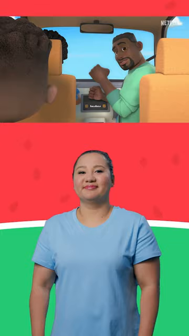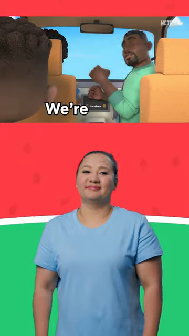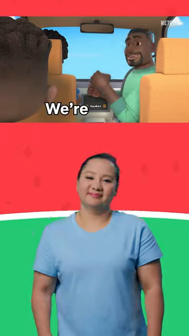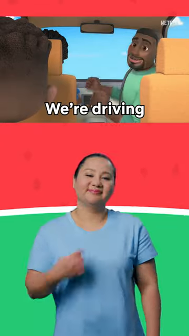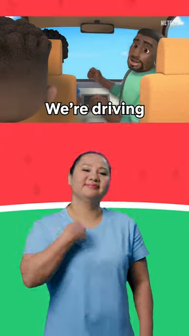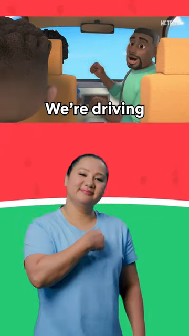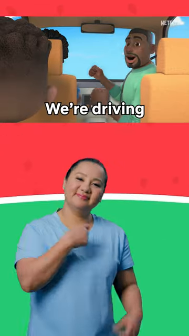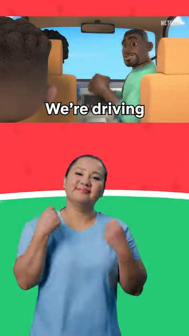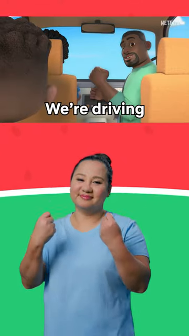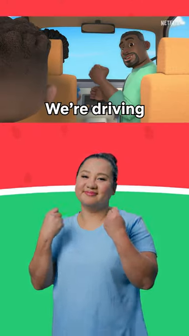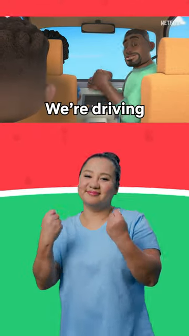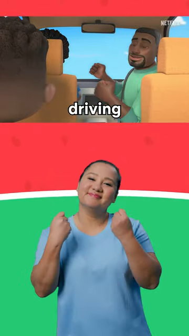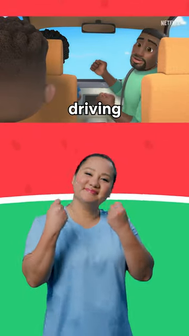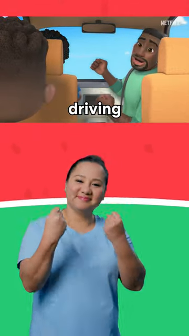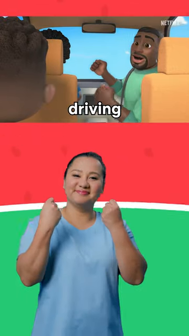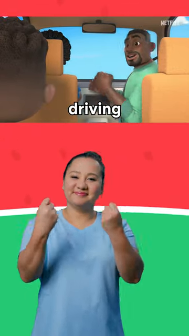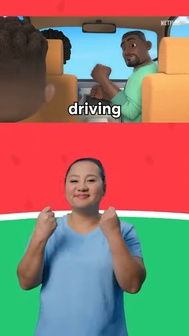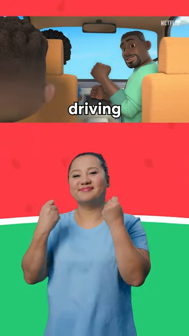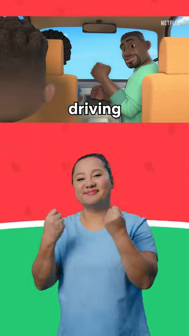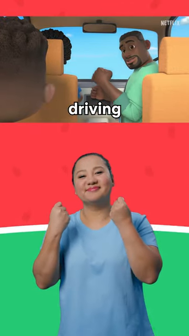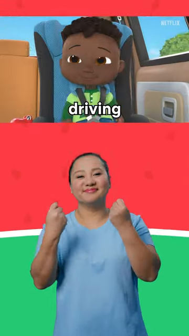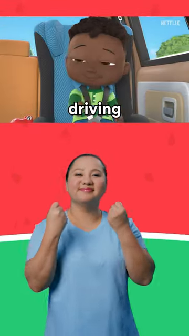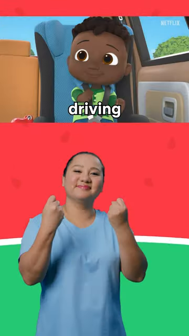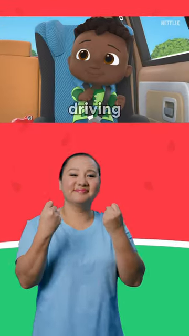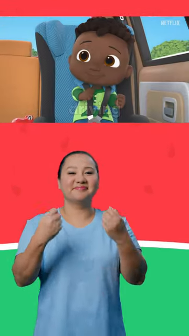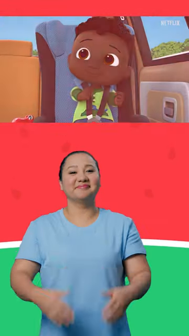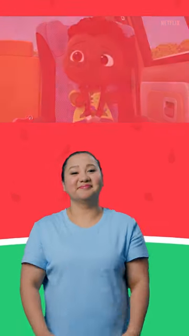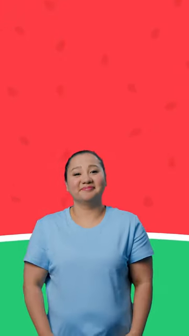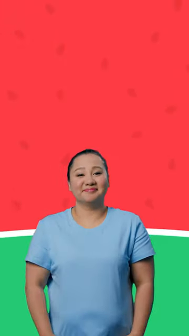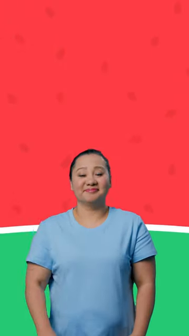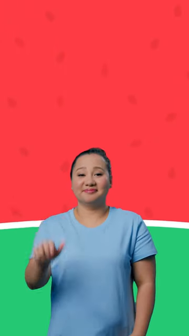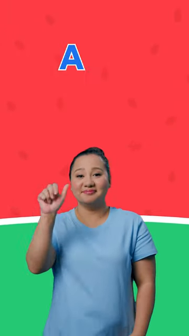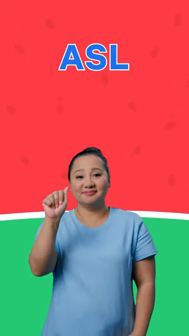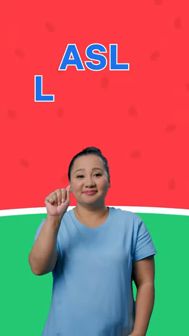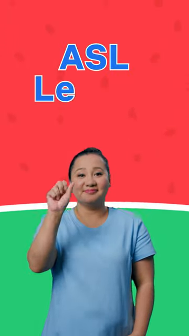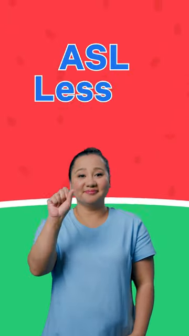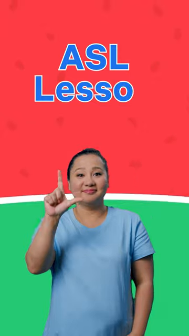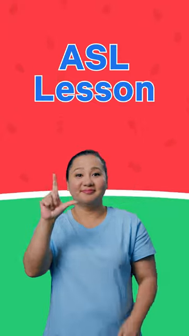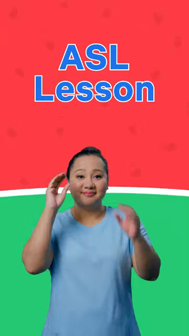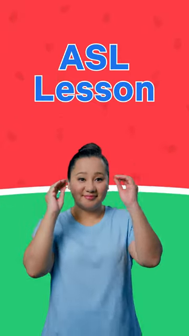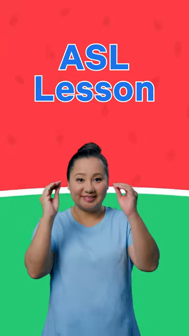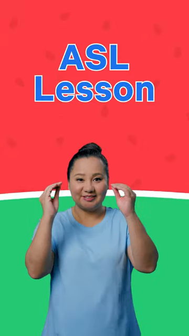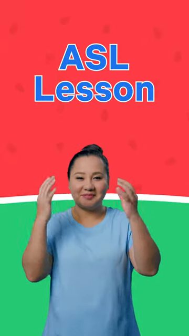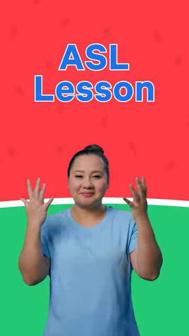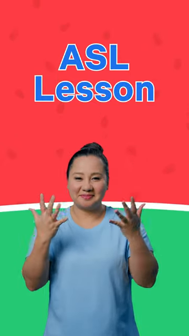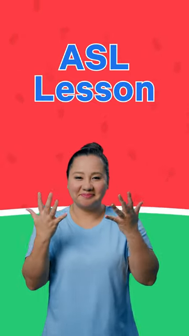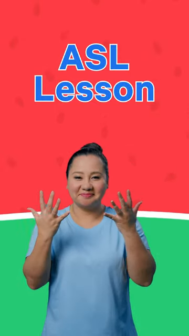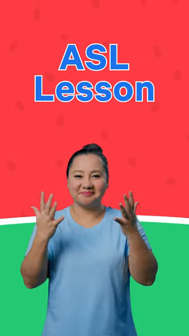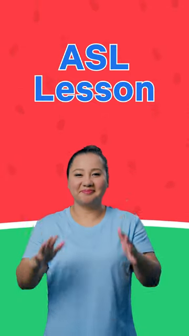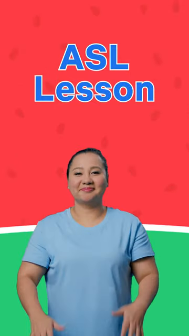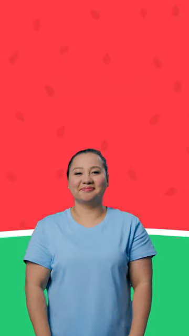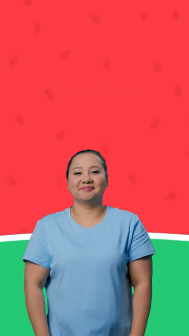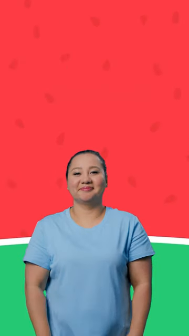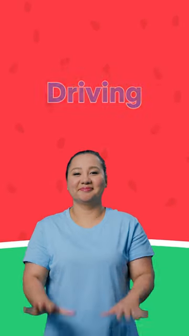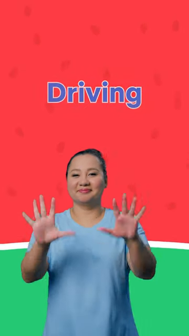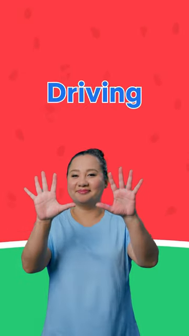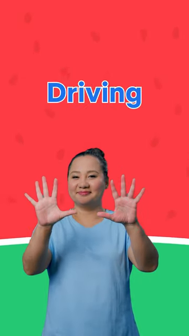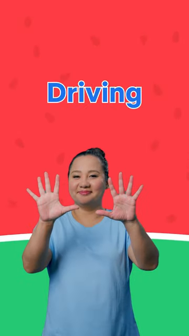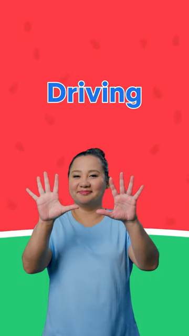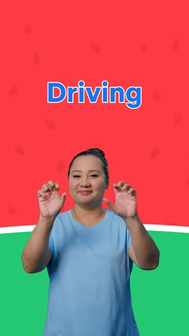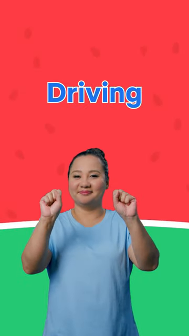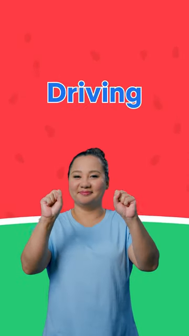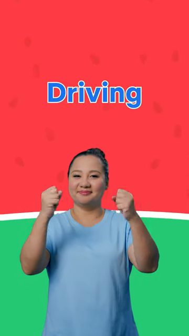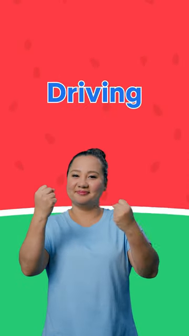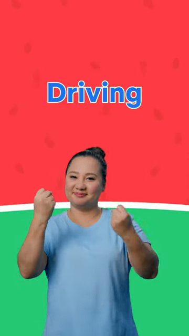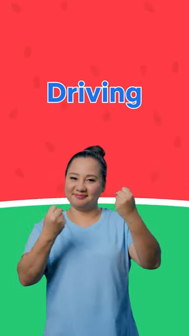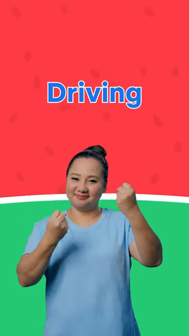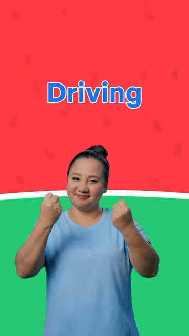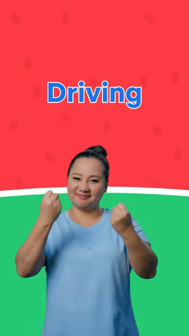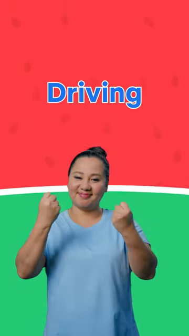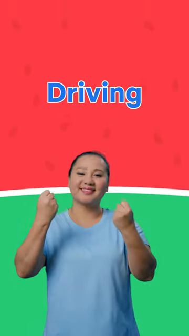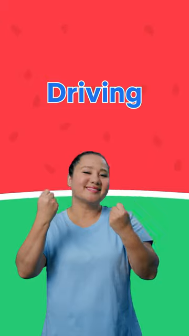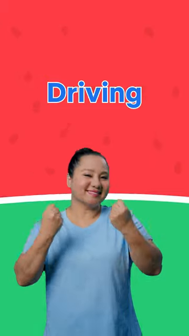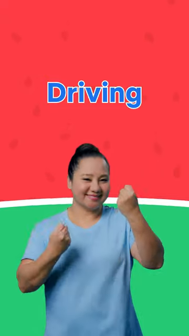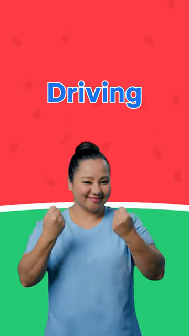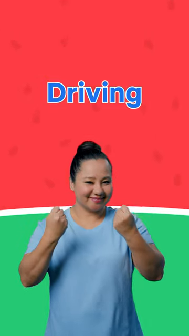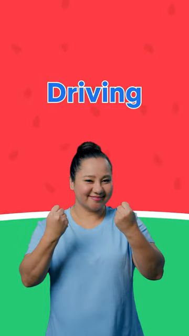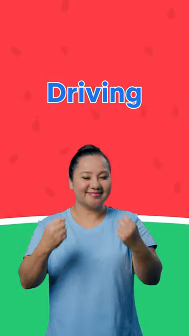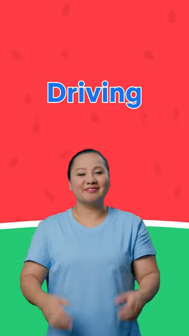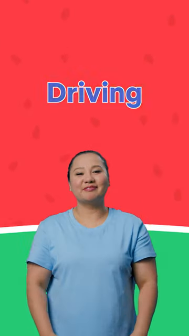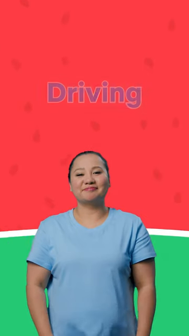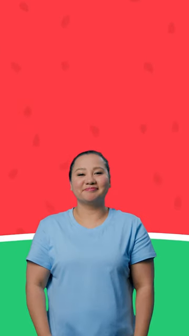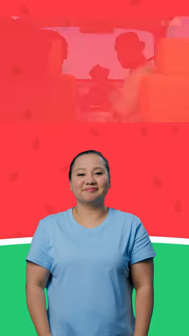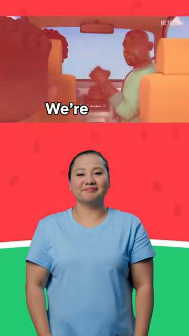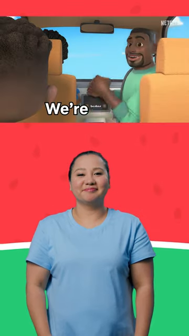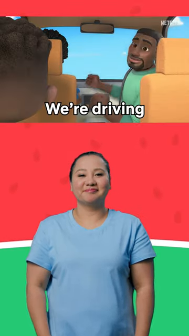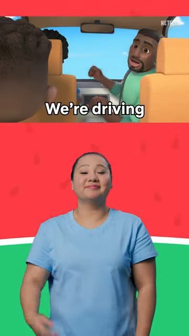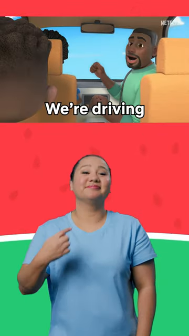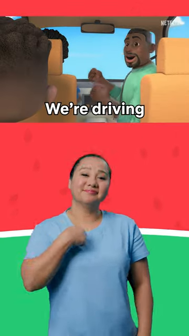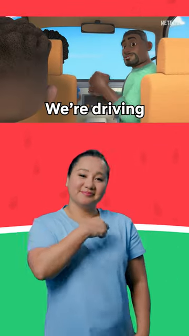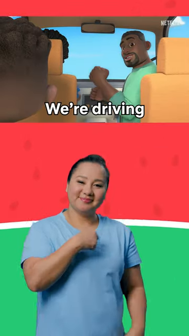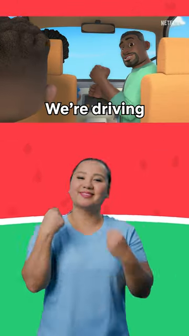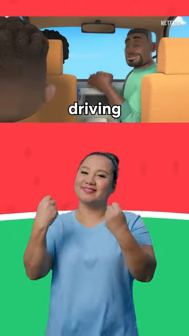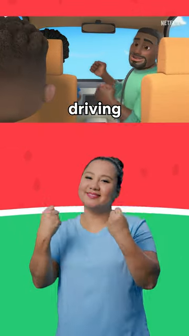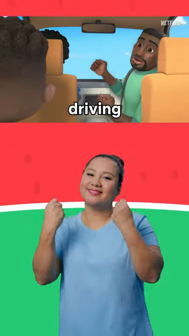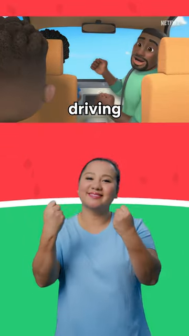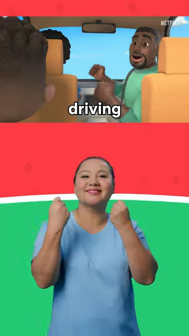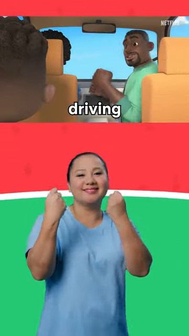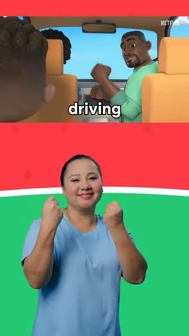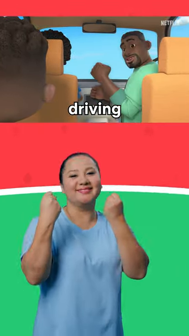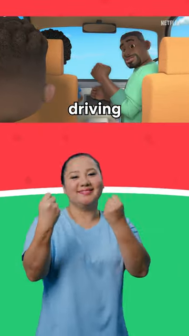Driving